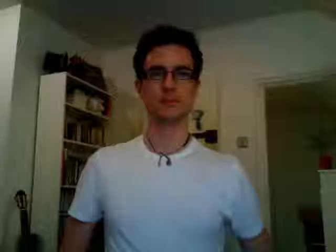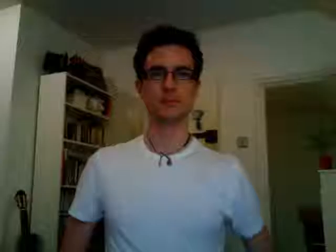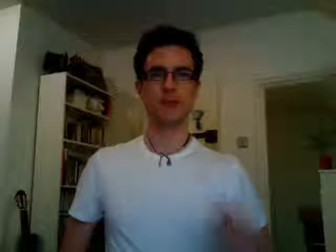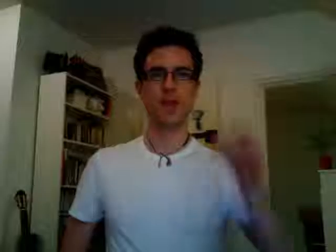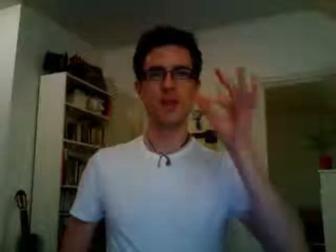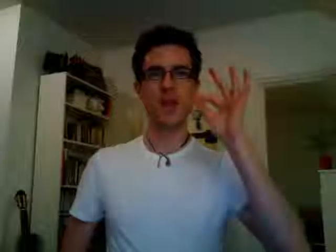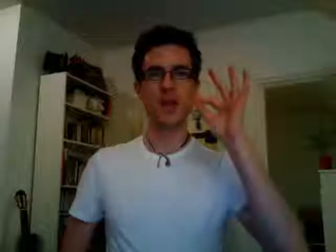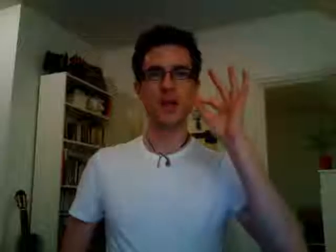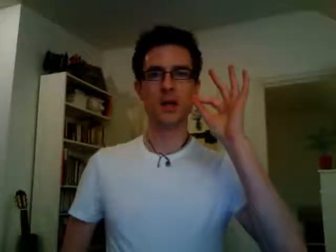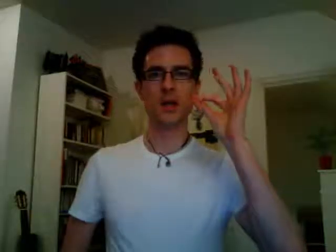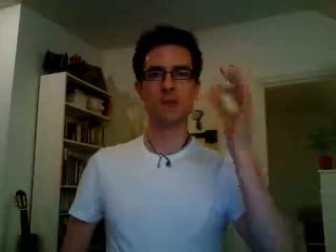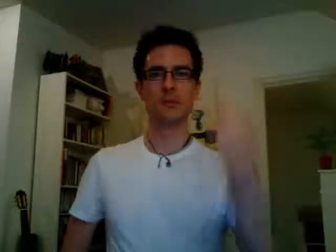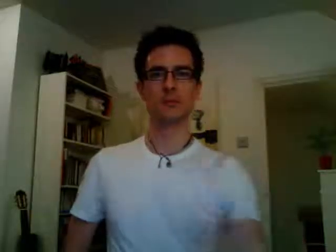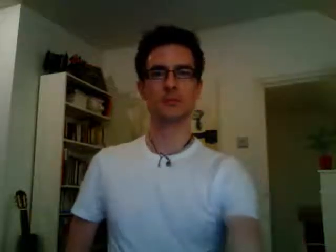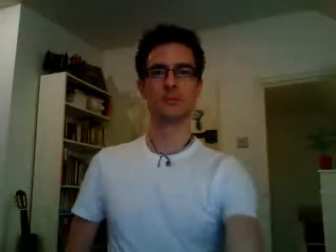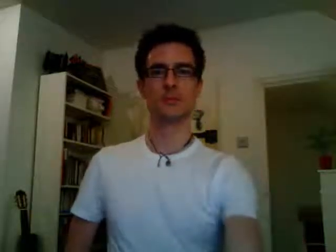tea